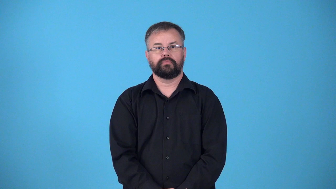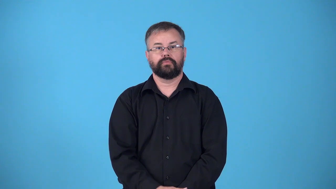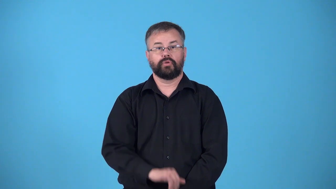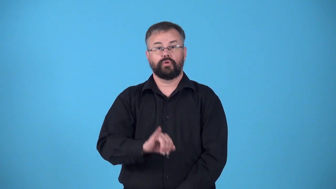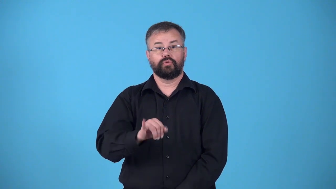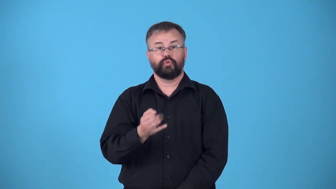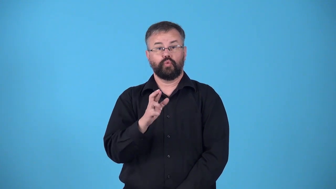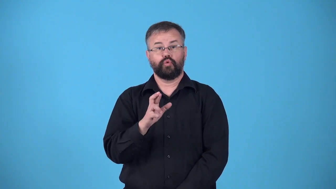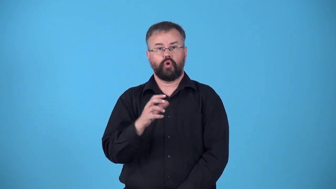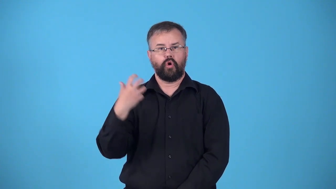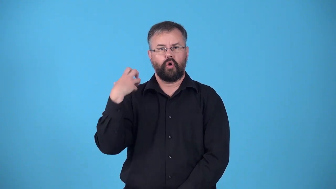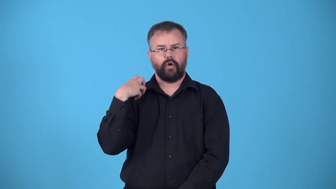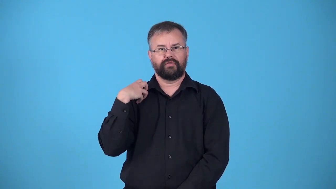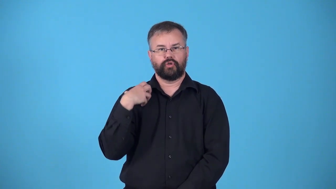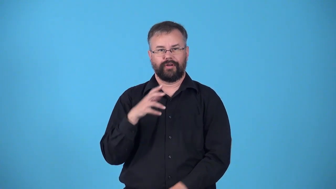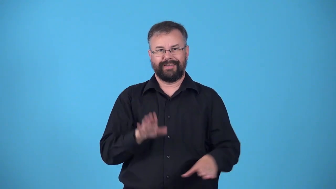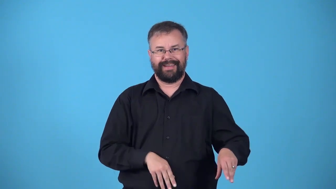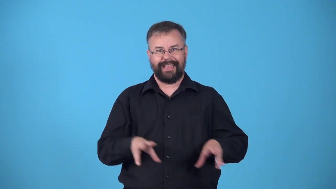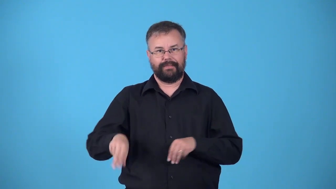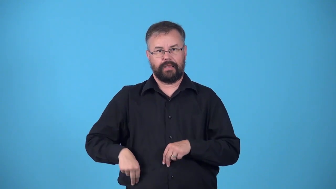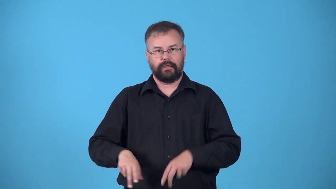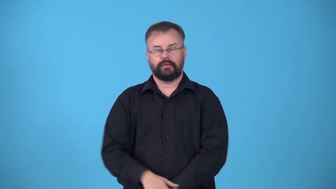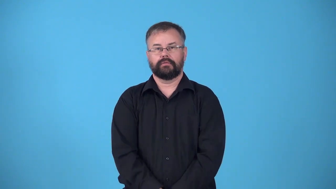mate